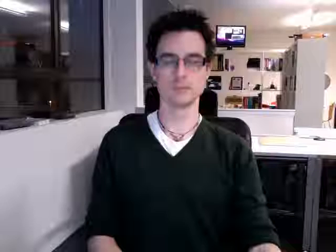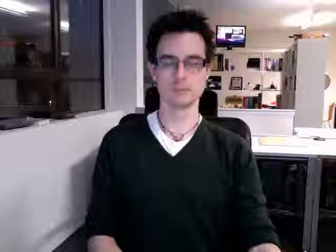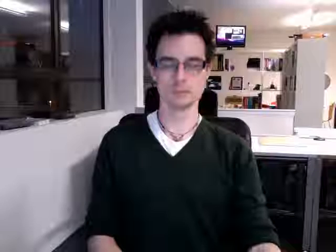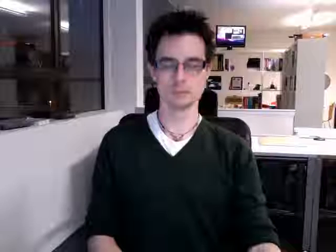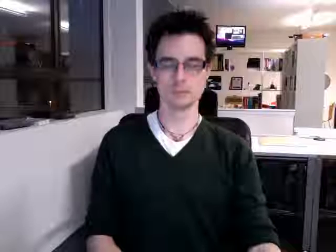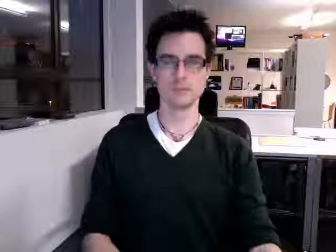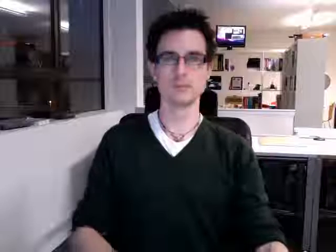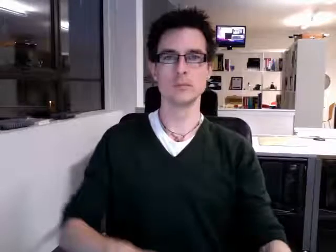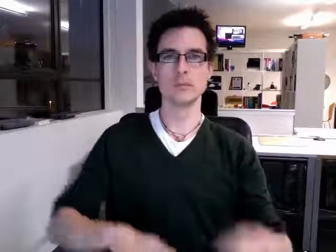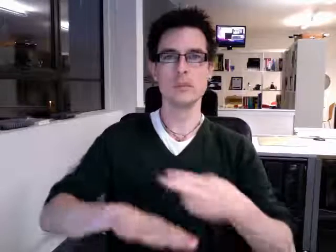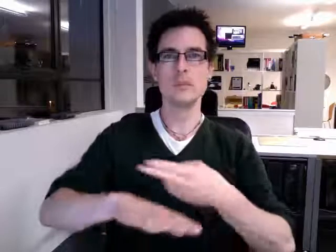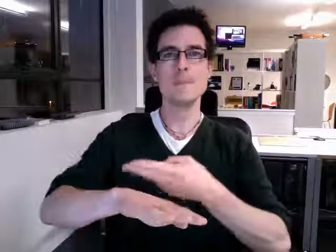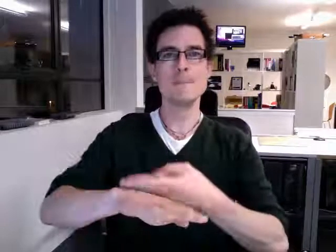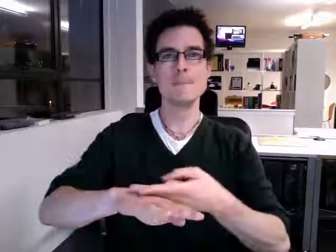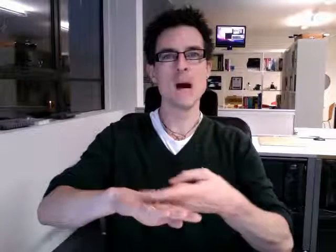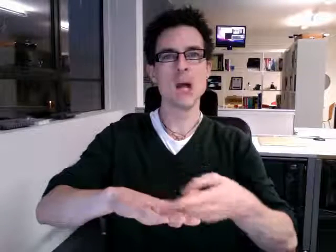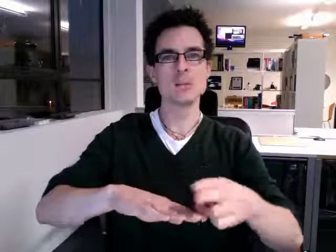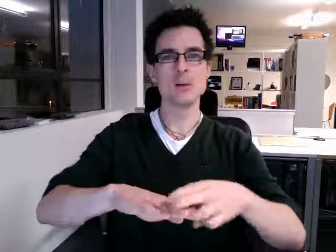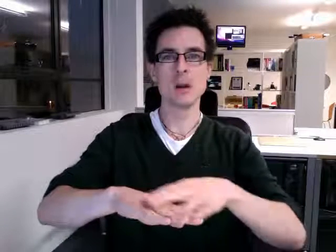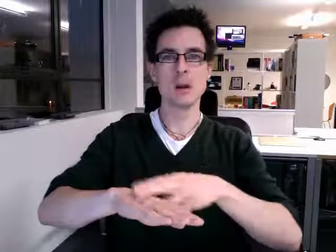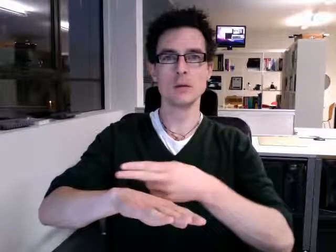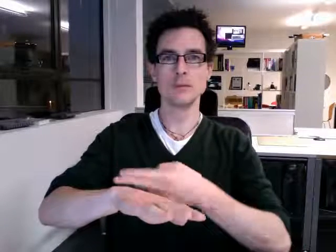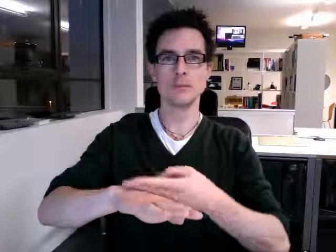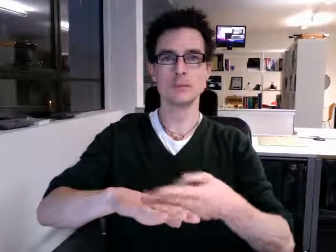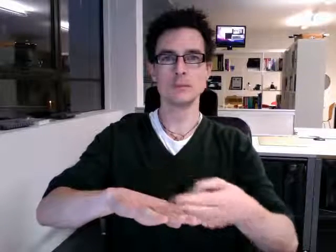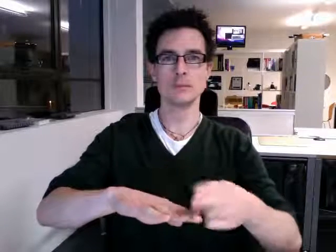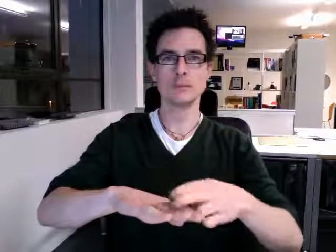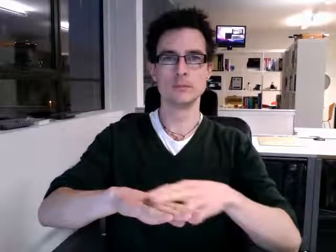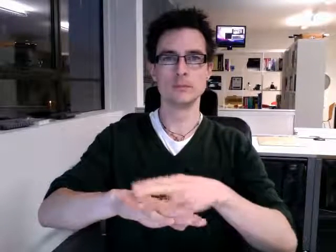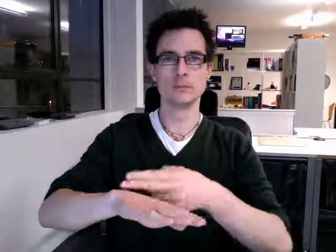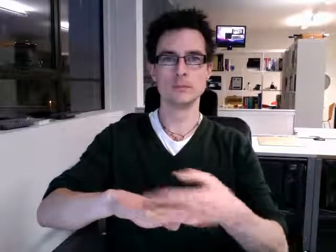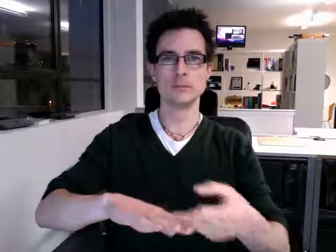butter